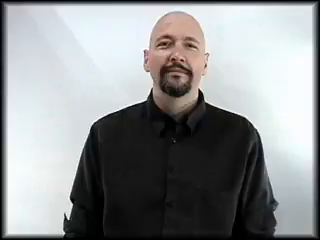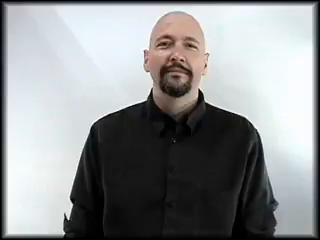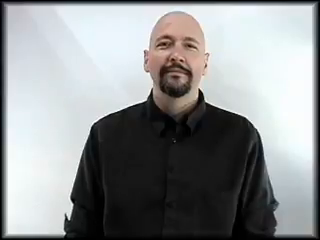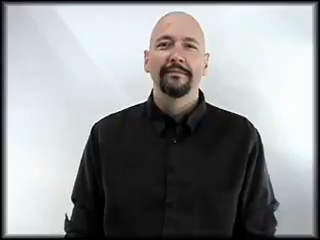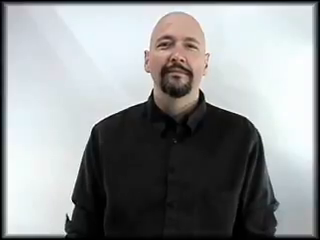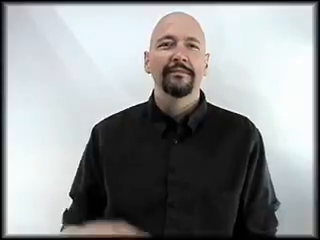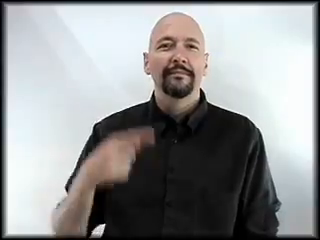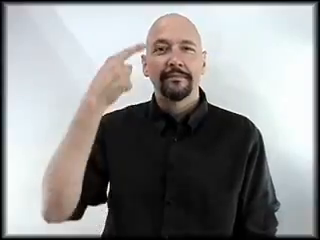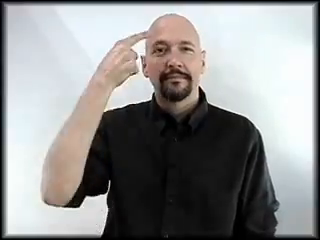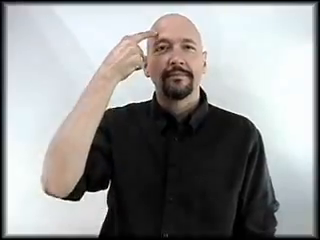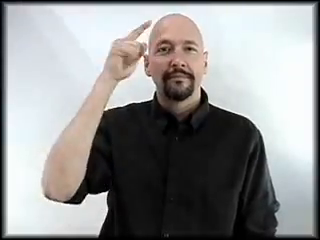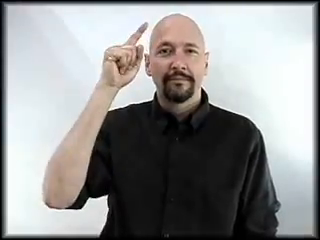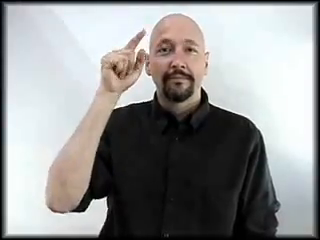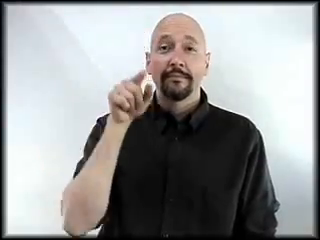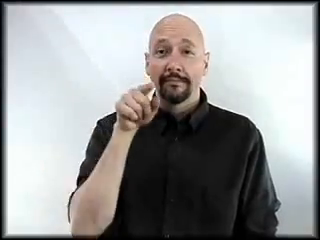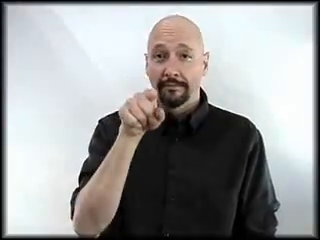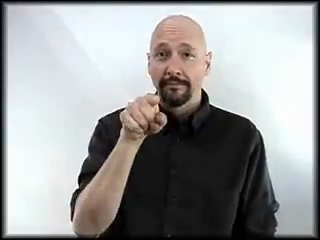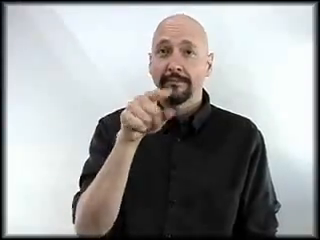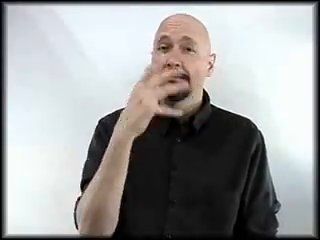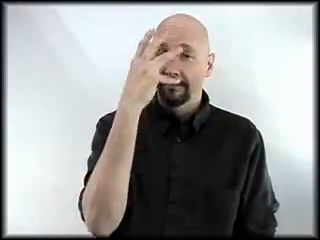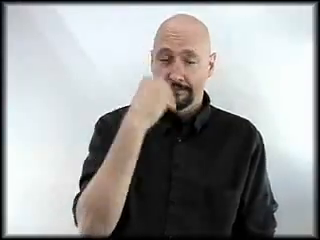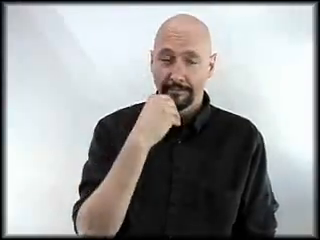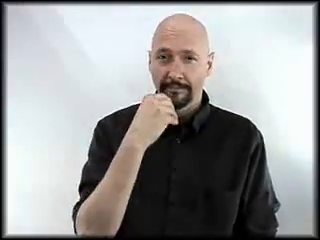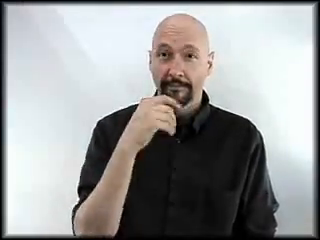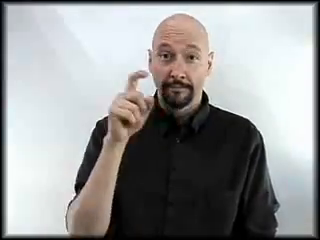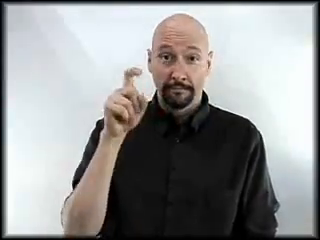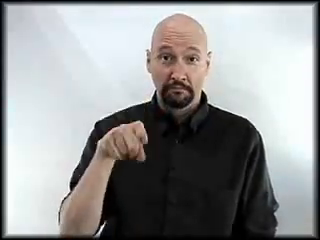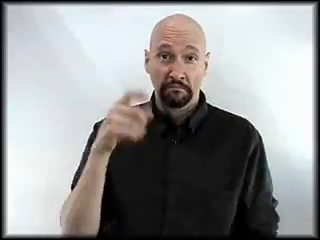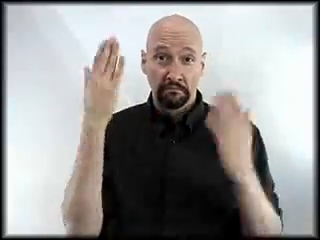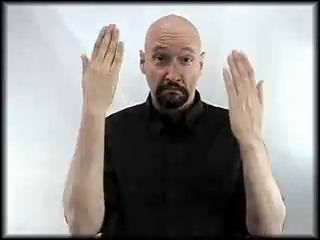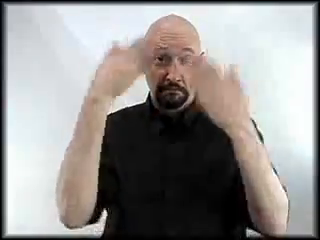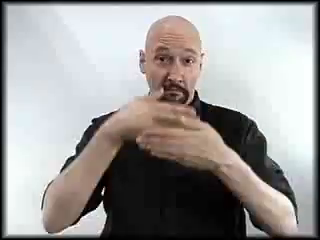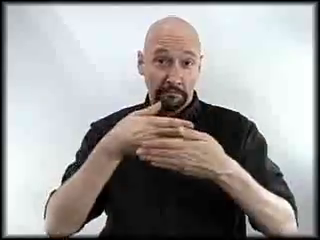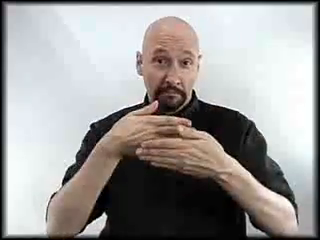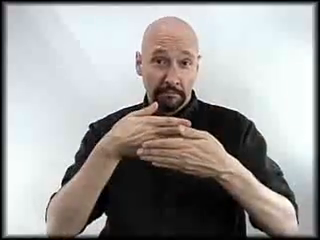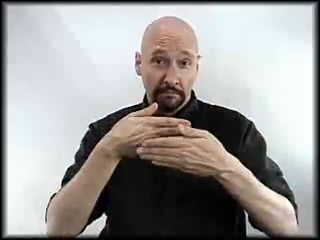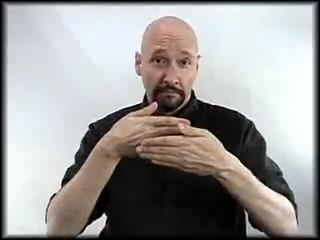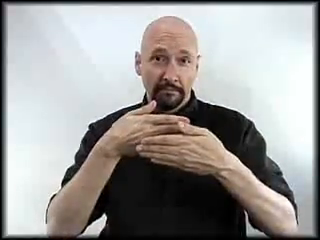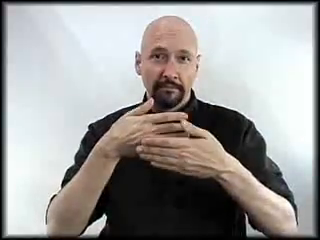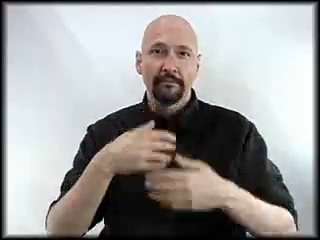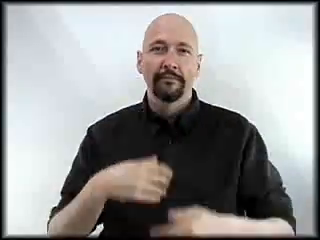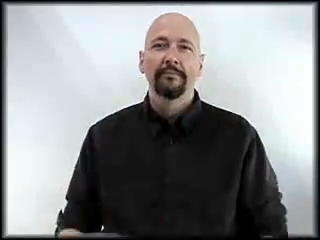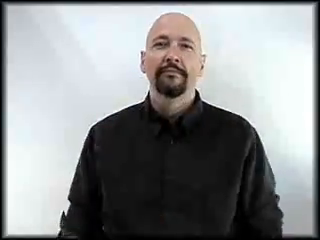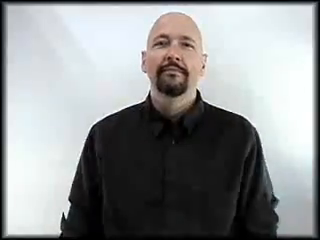fpr you sleep must dark